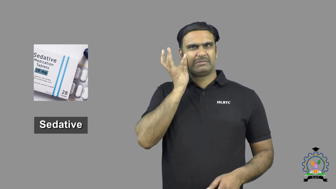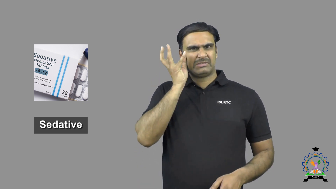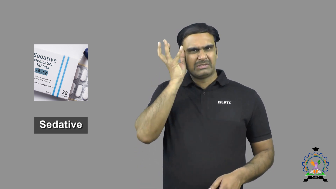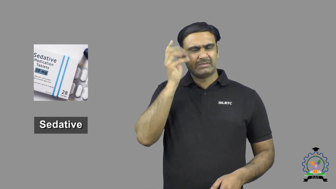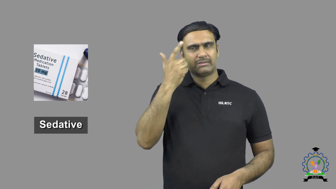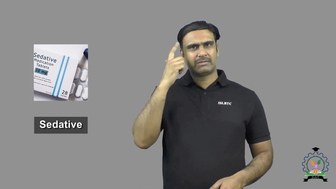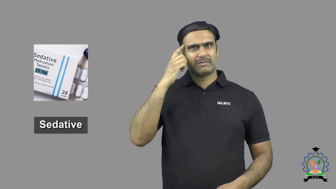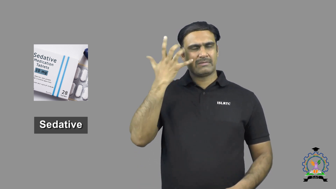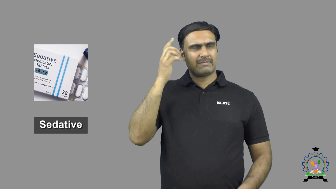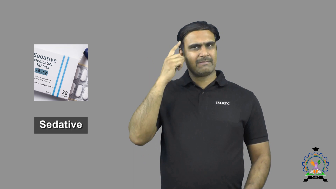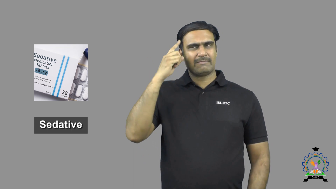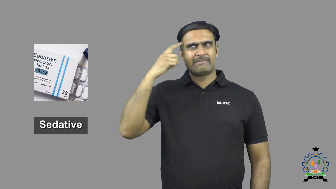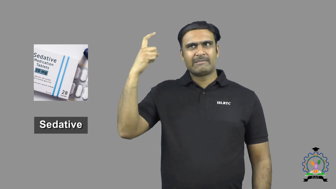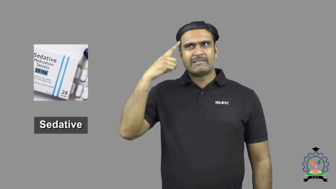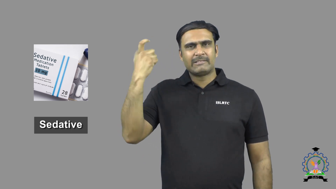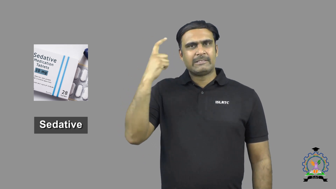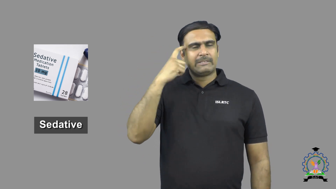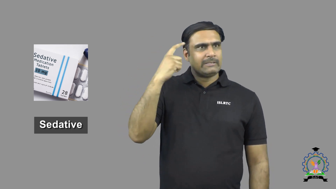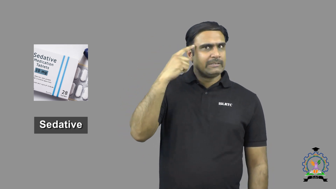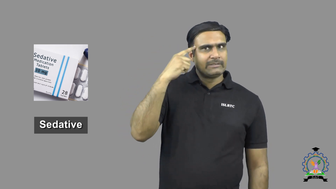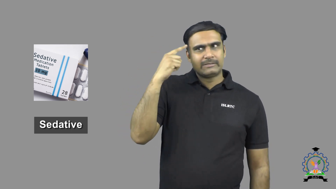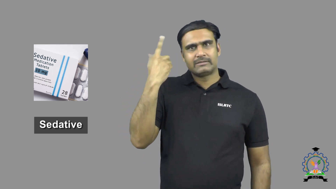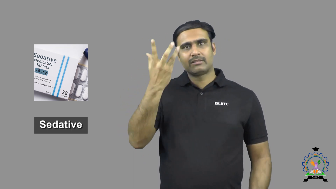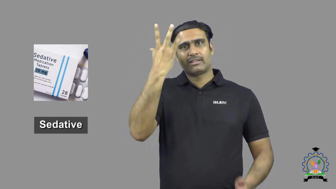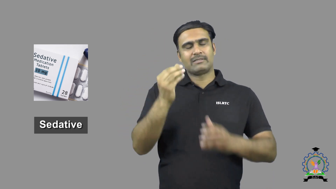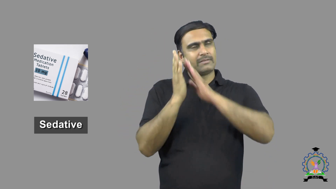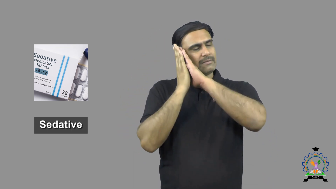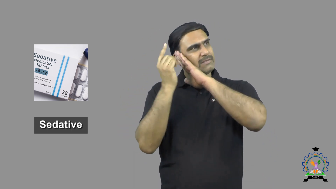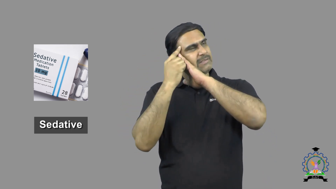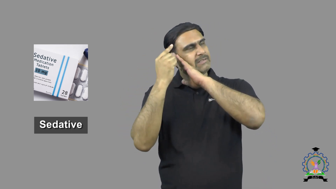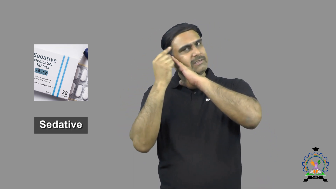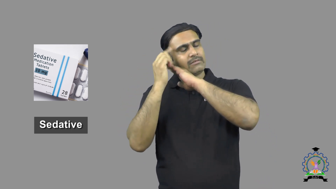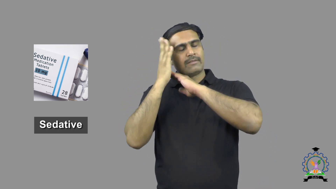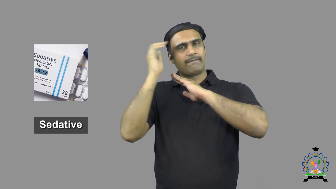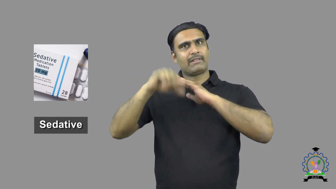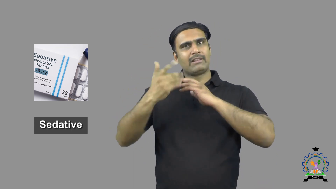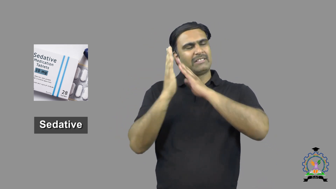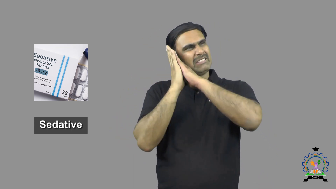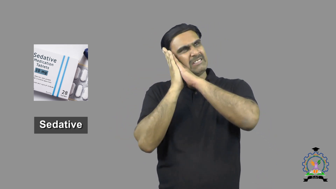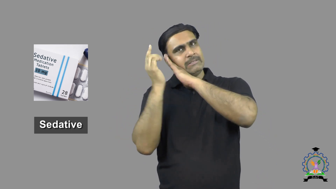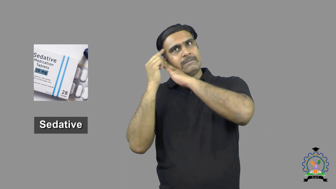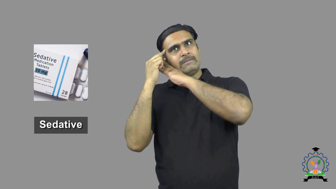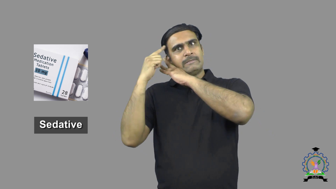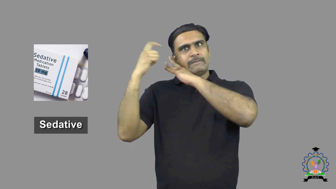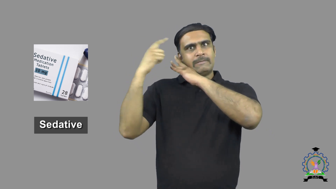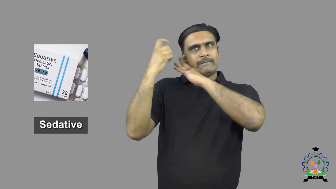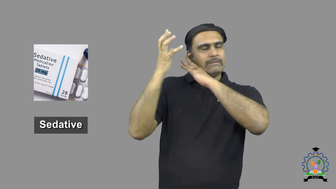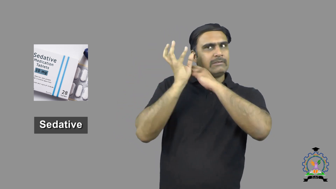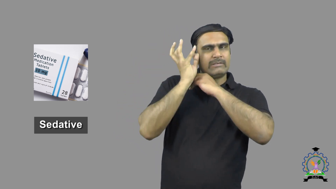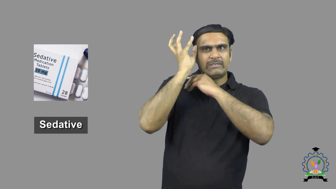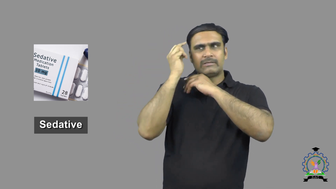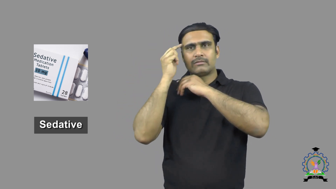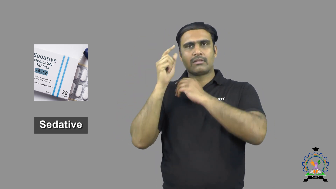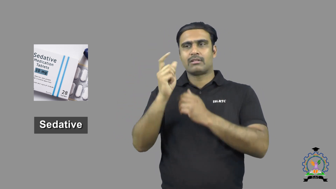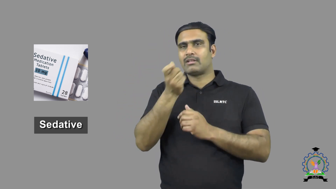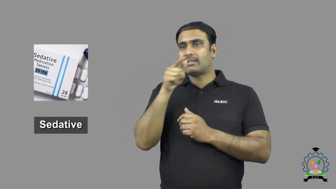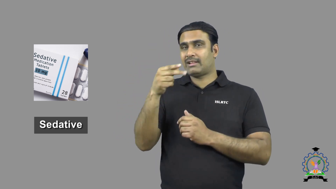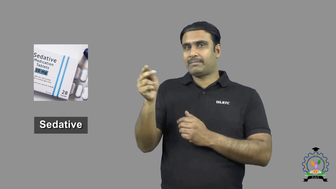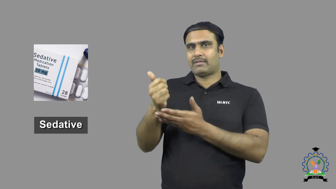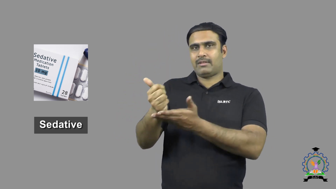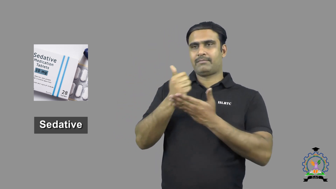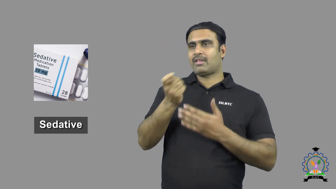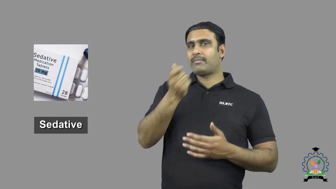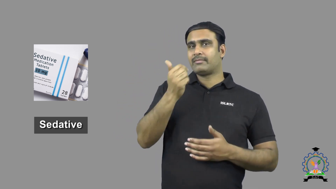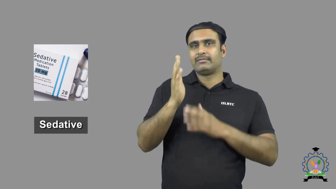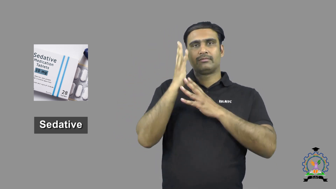Sedative